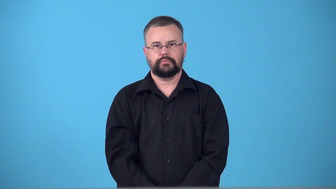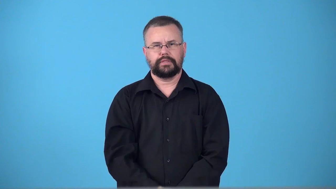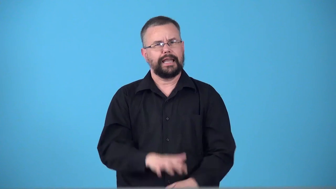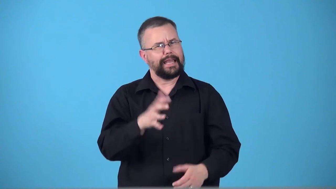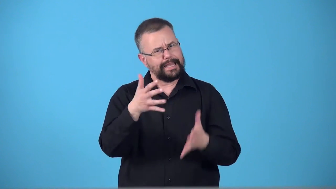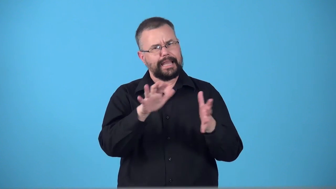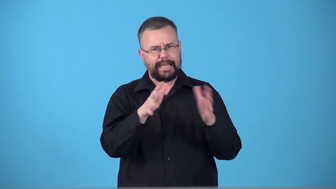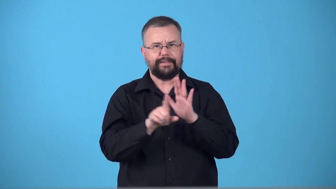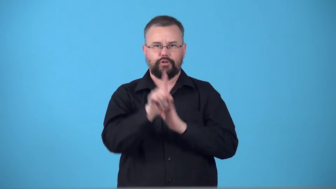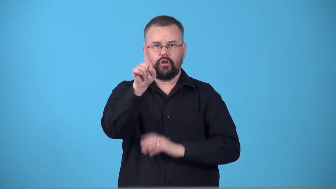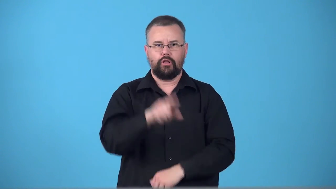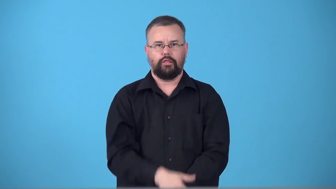tallish